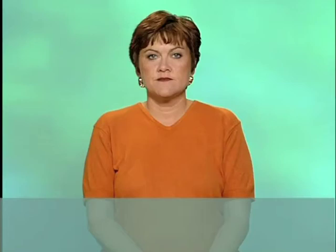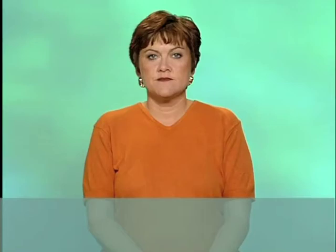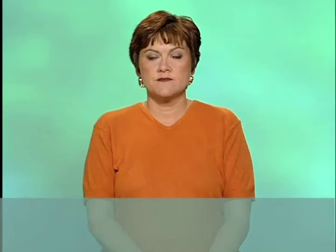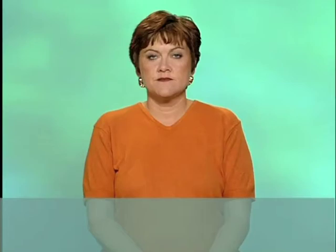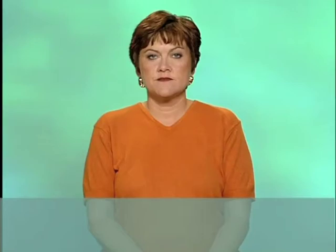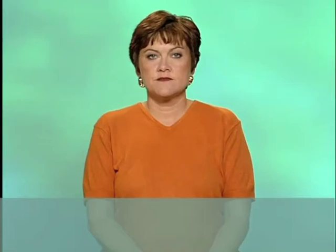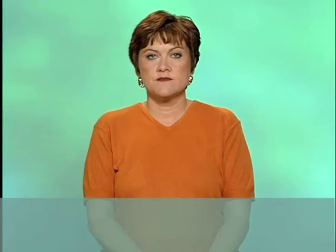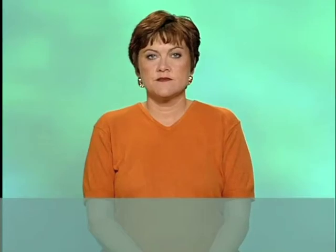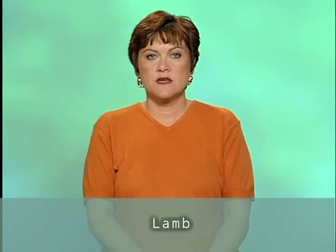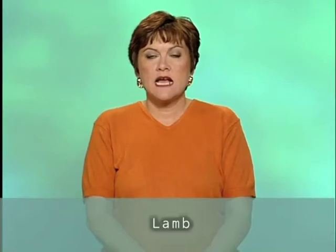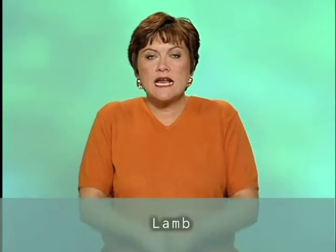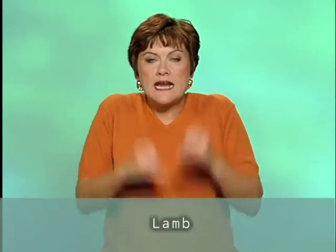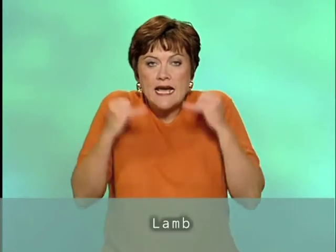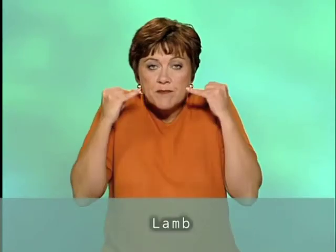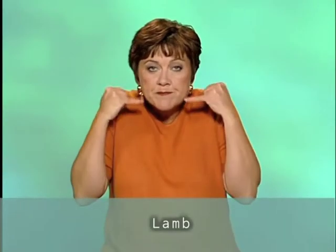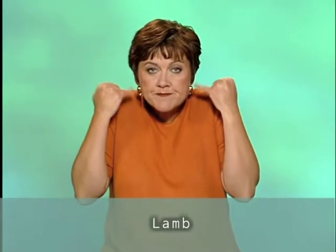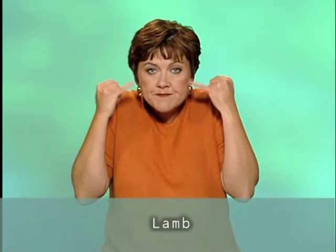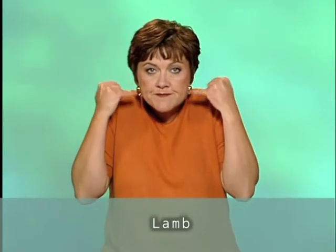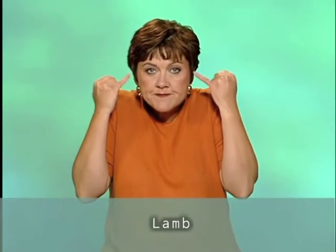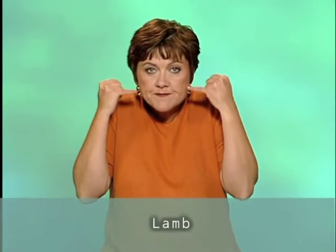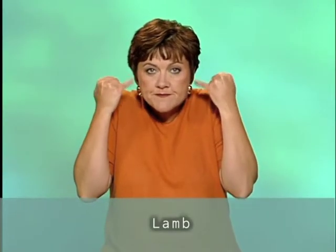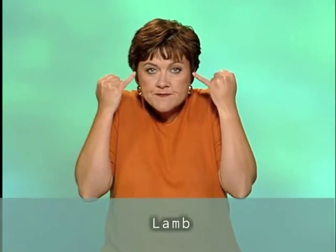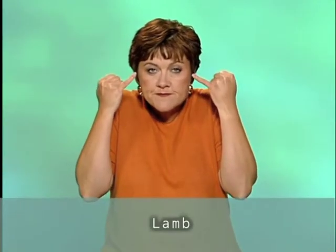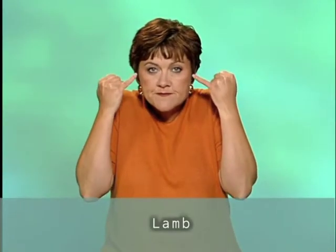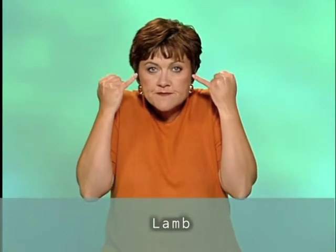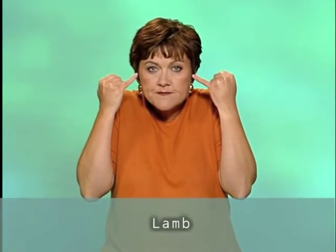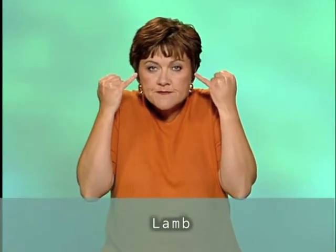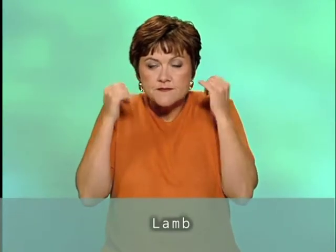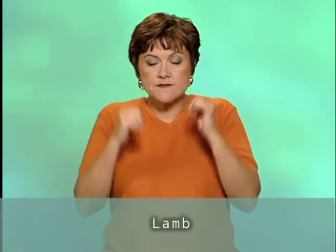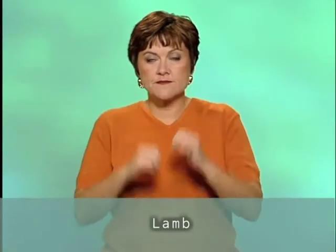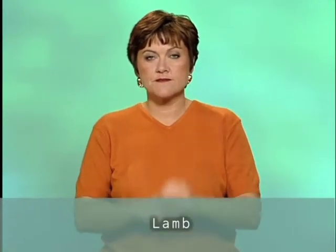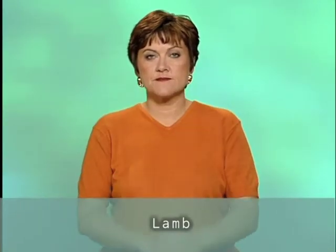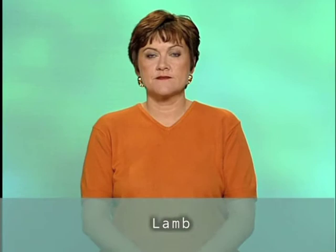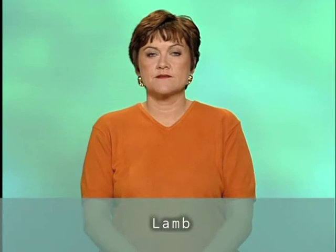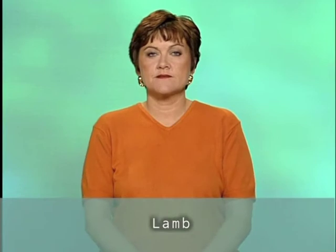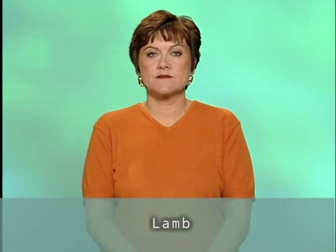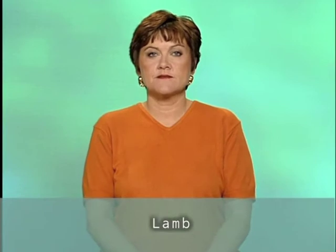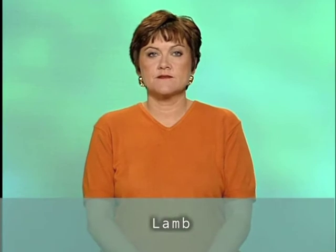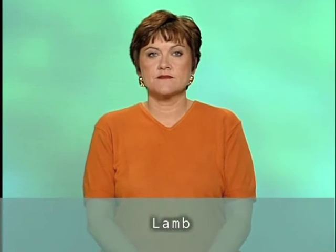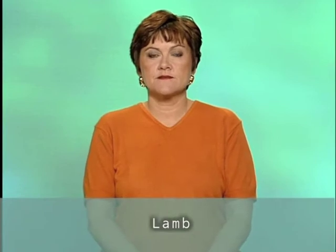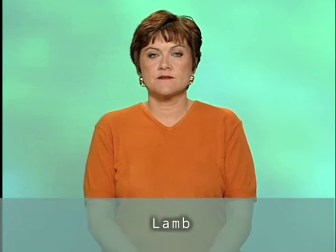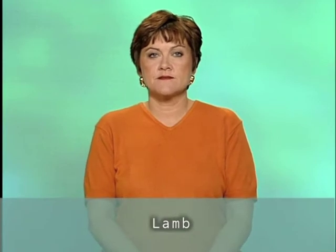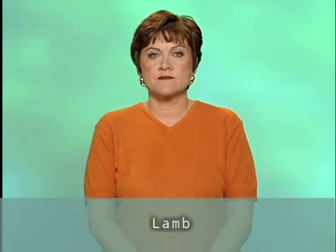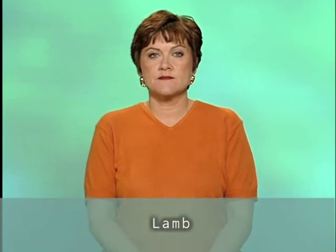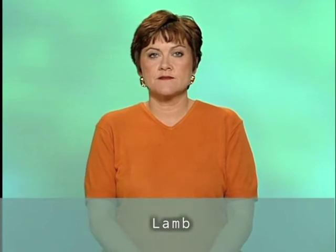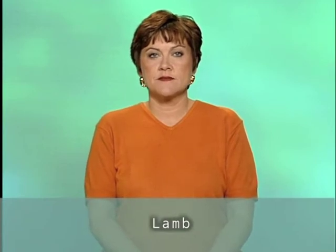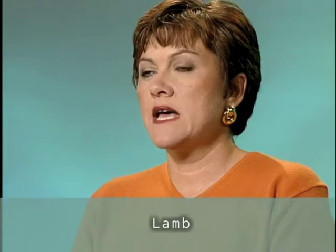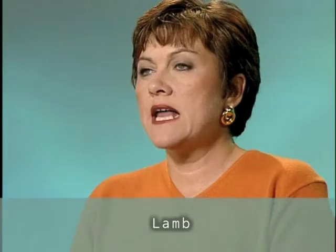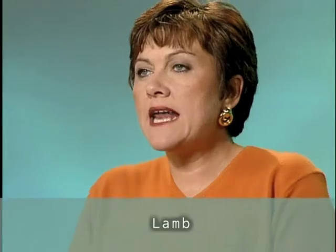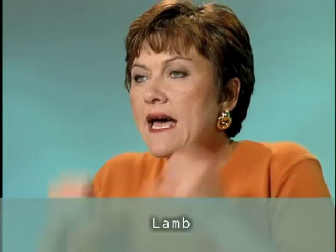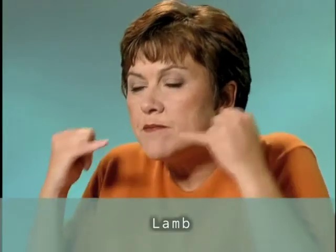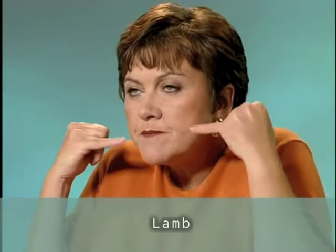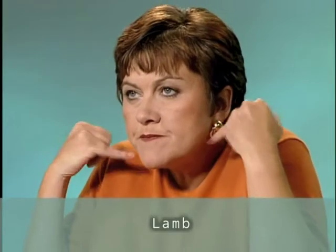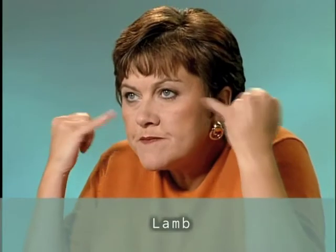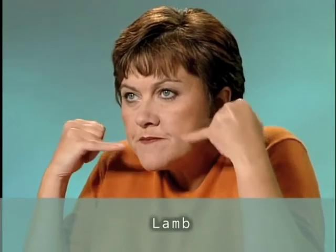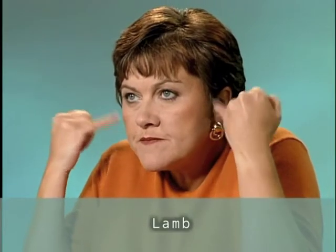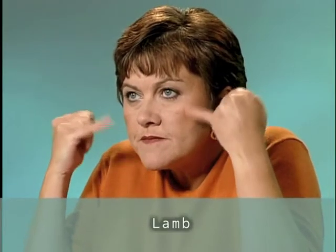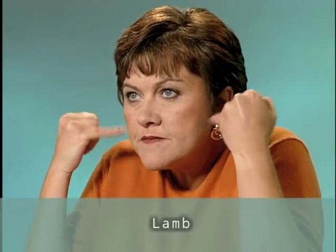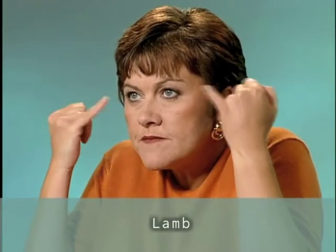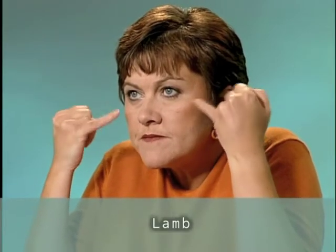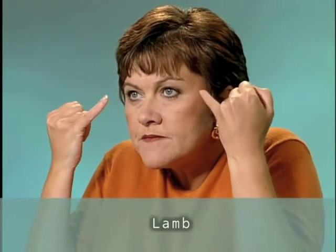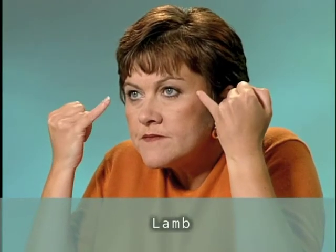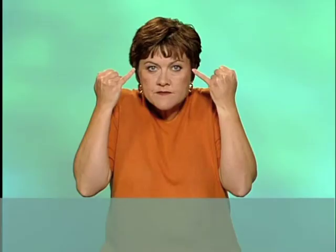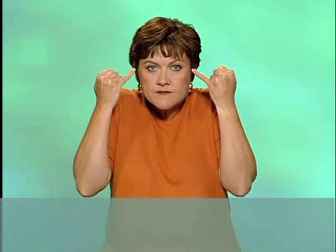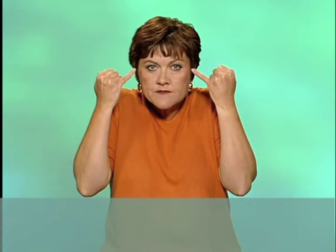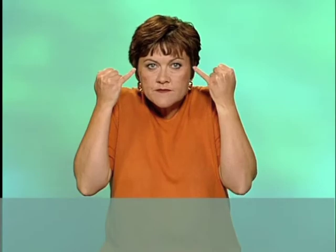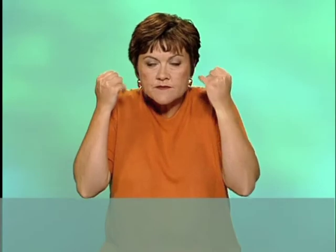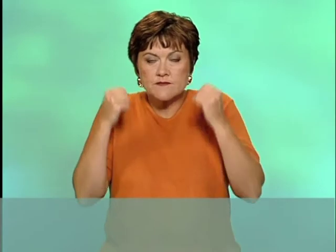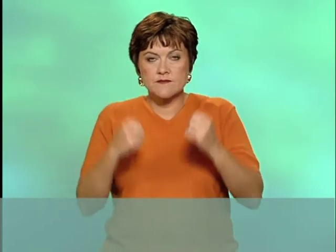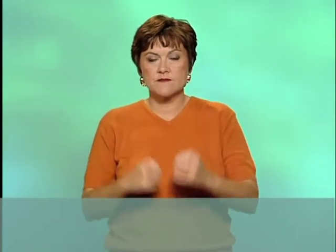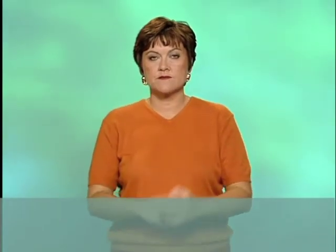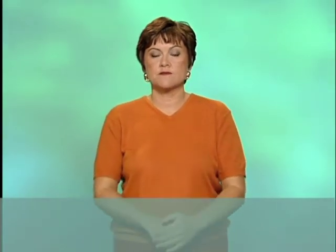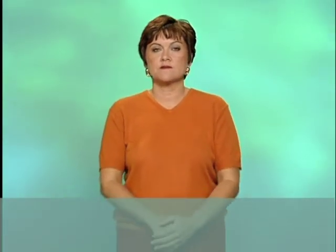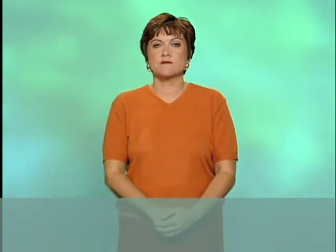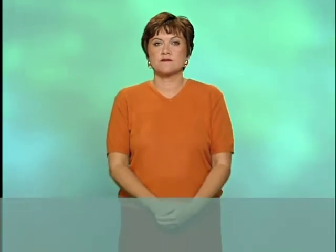lamb